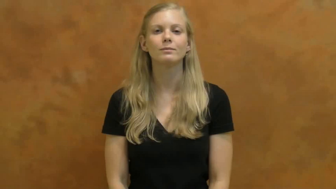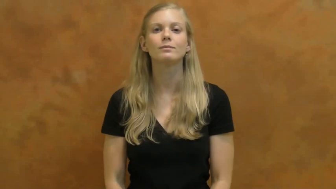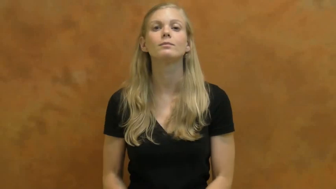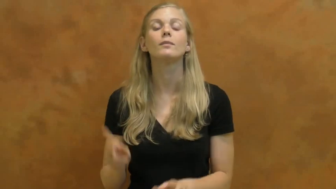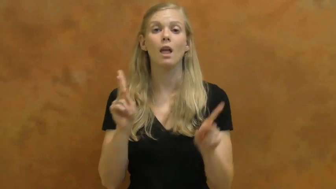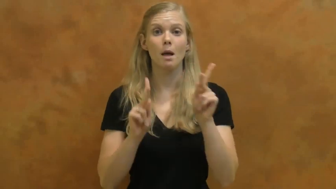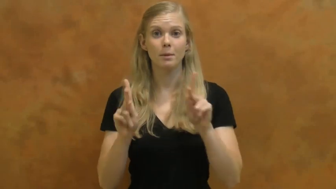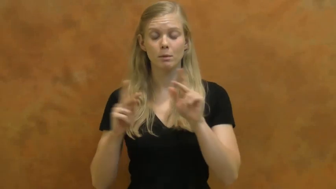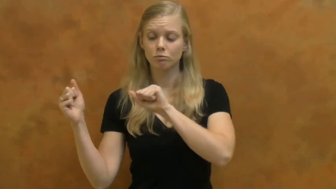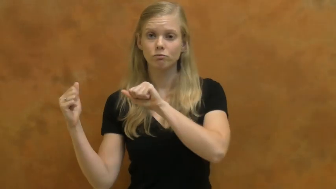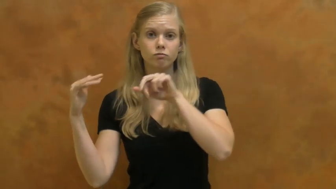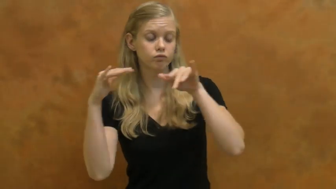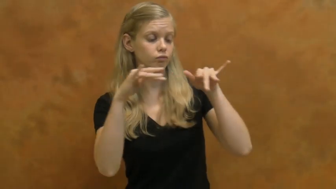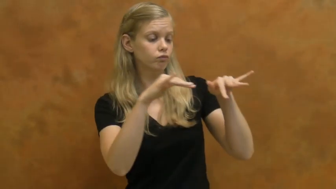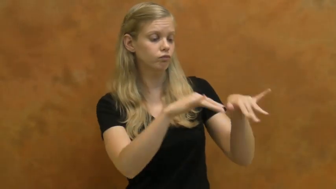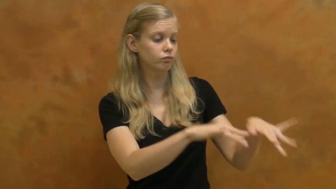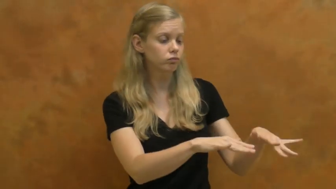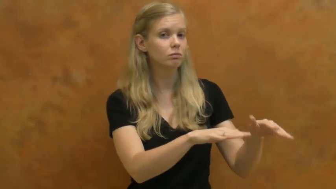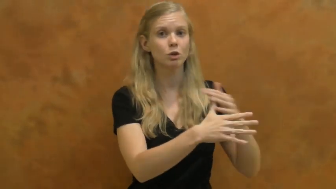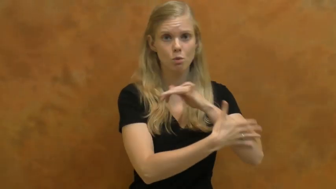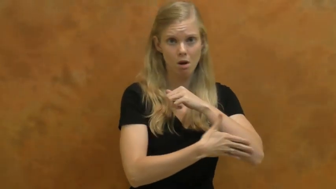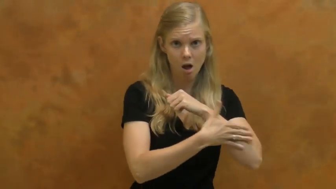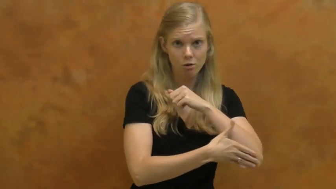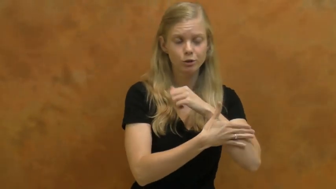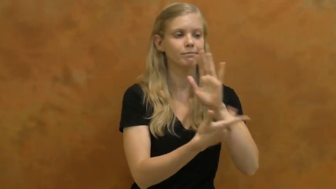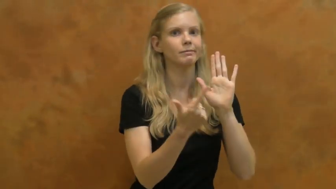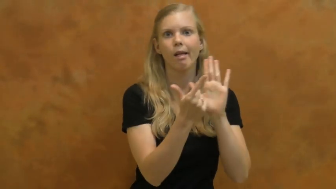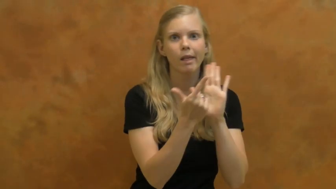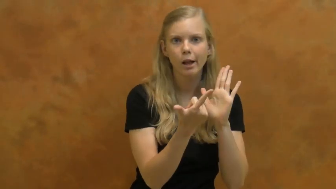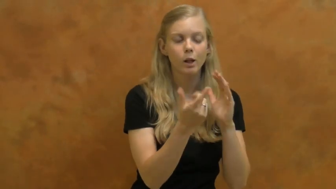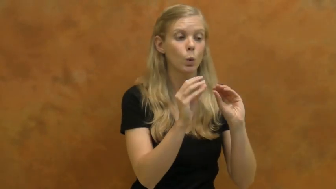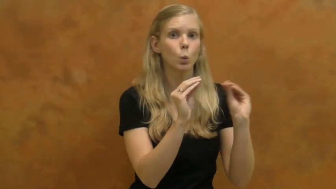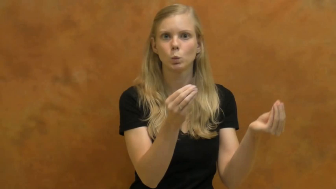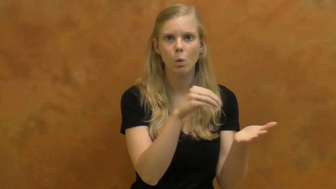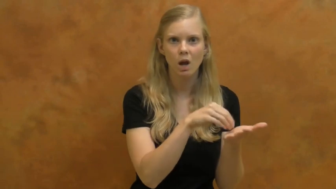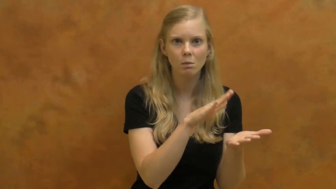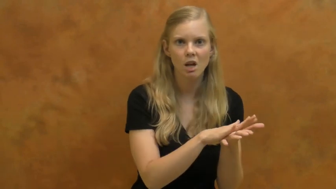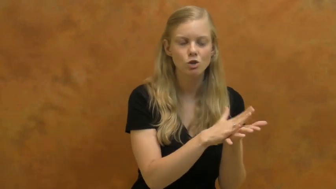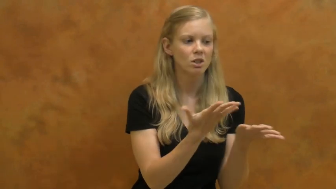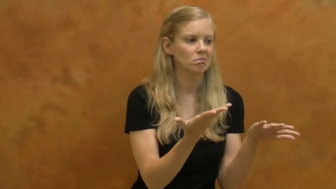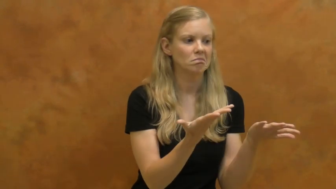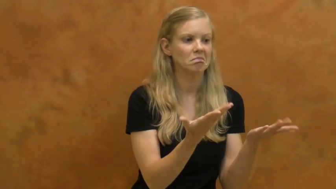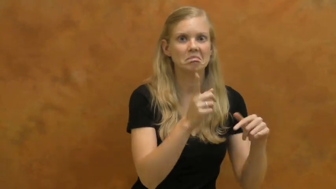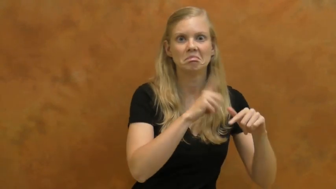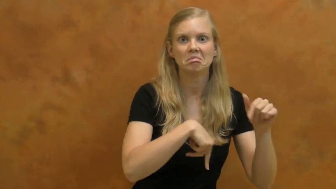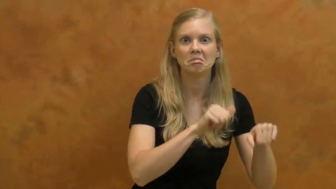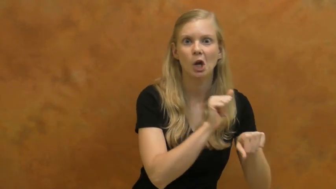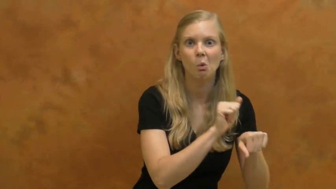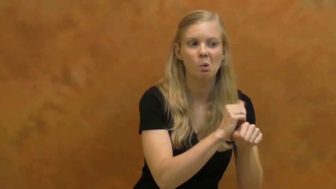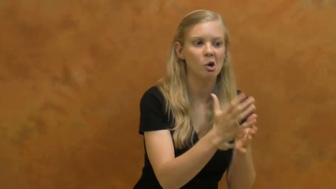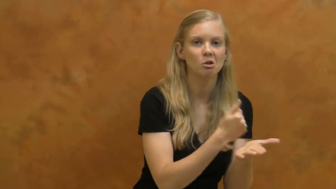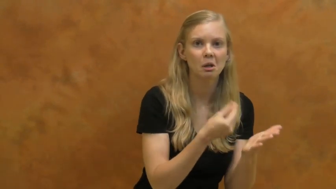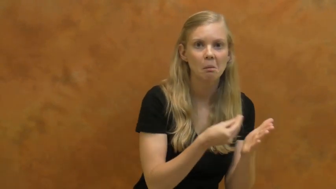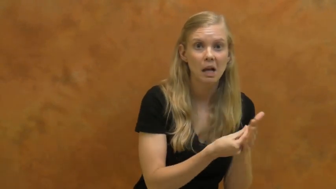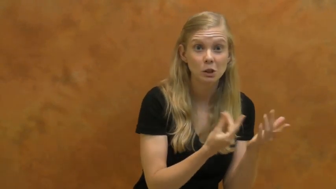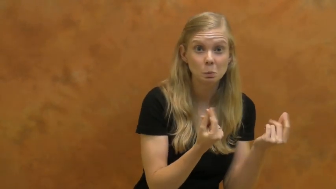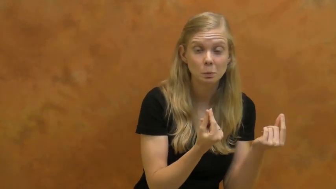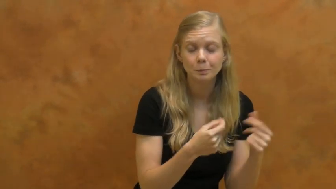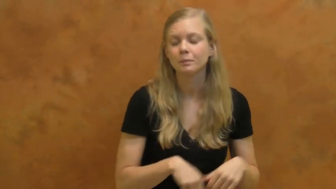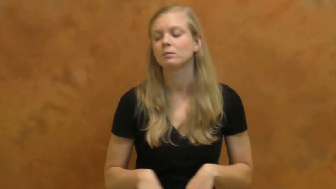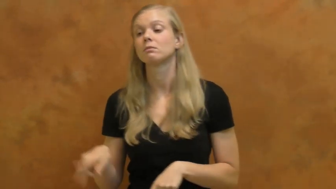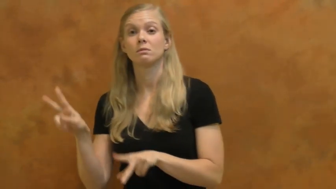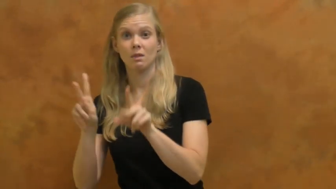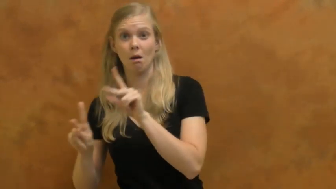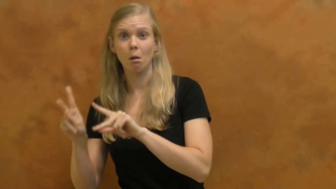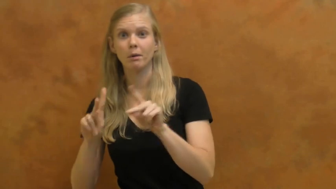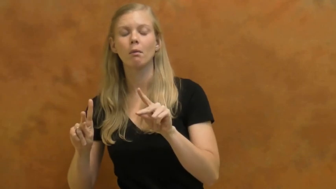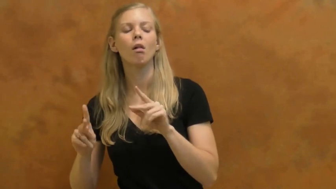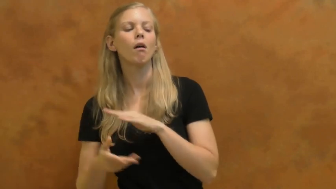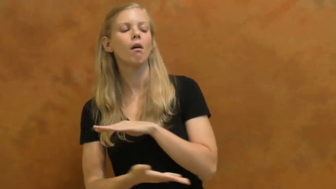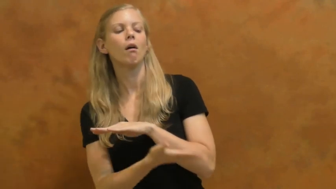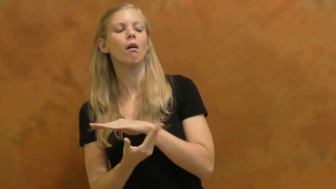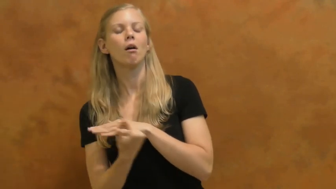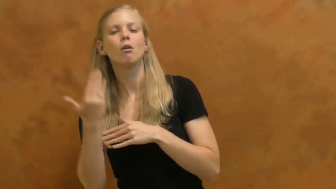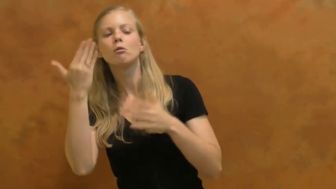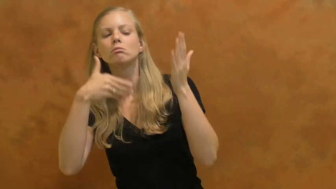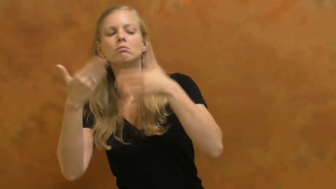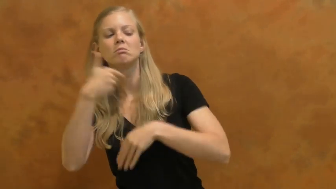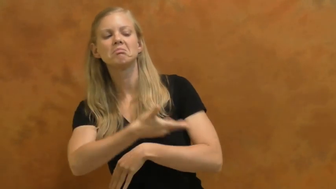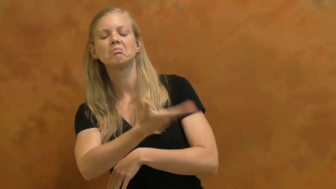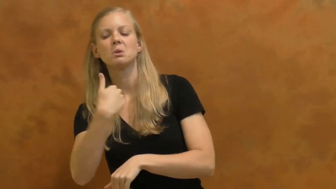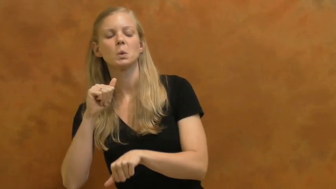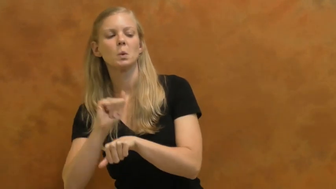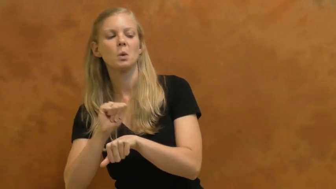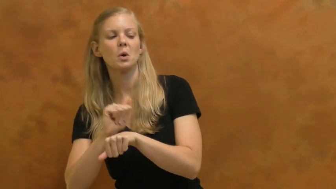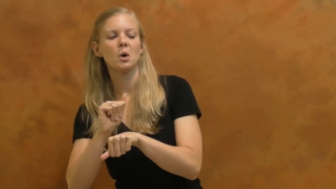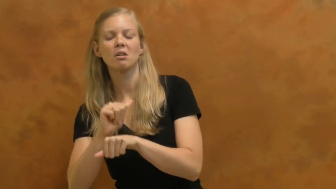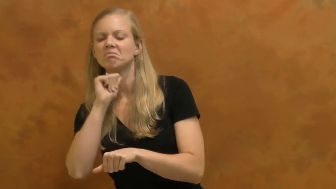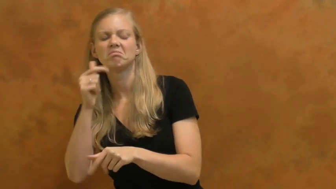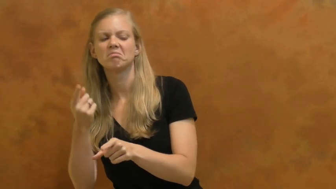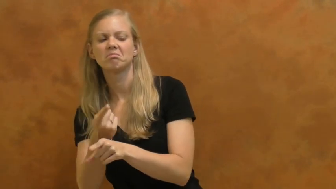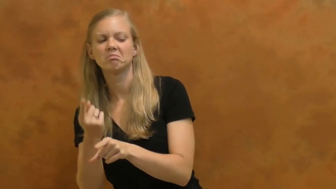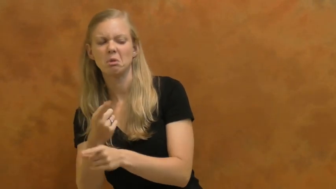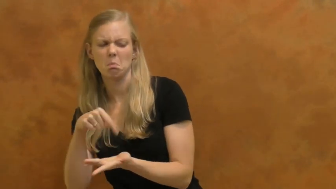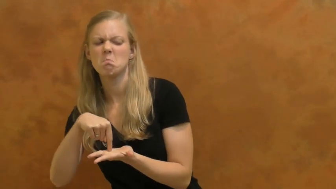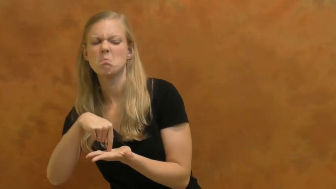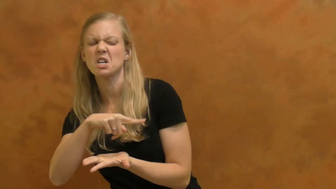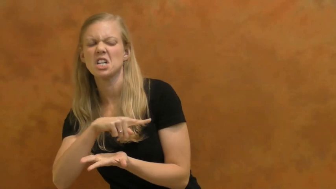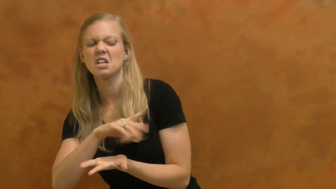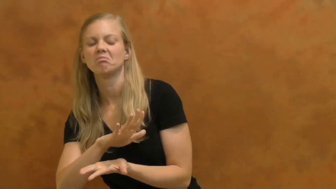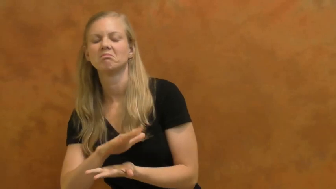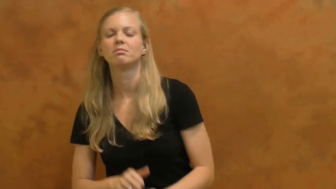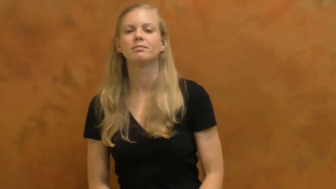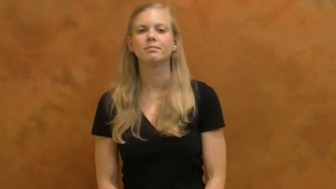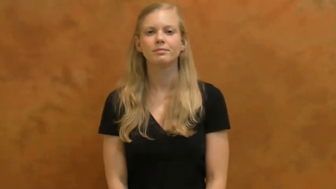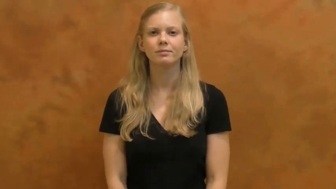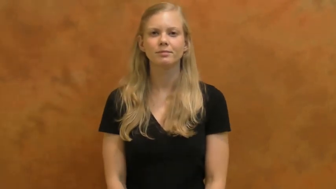illegal work